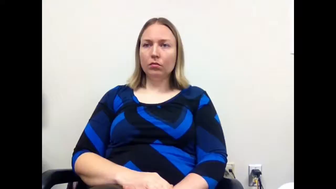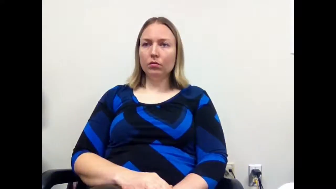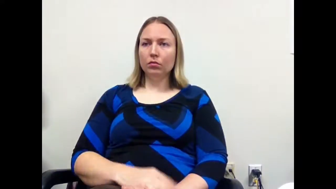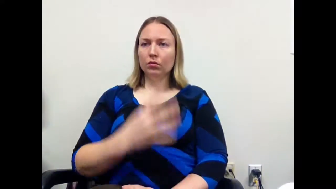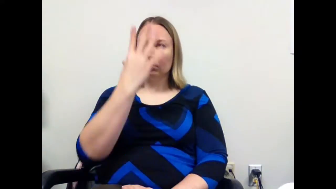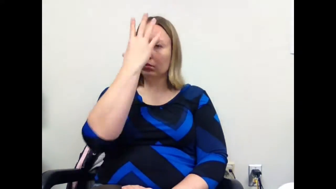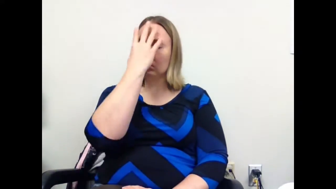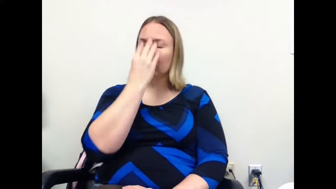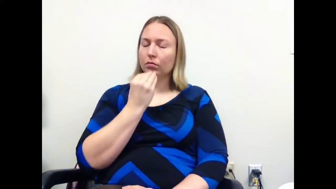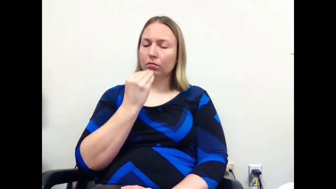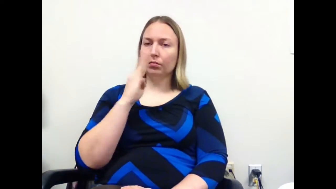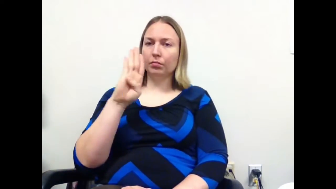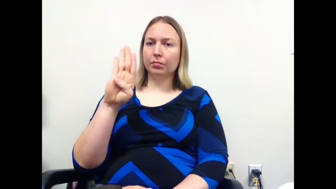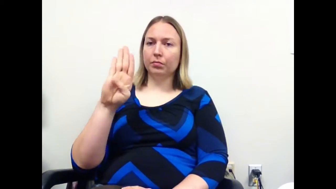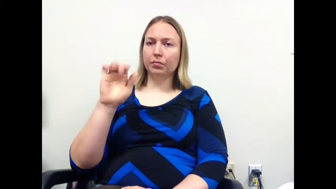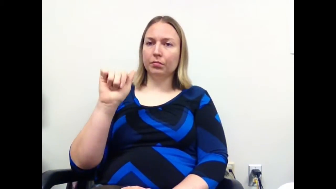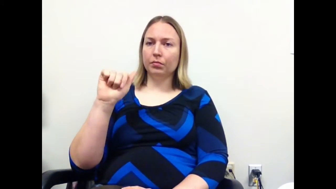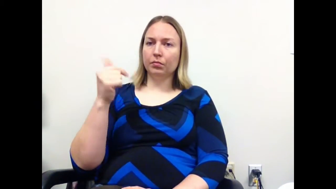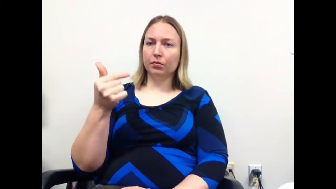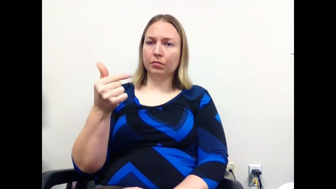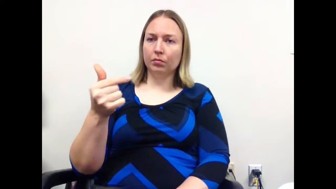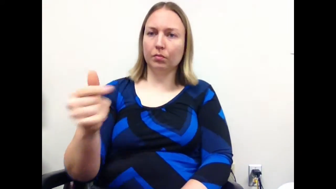SLEEP+BAG